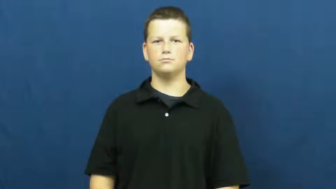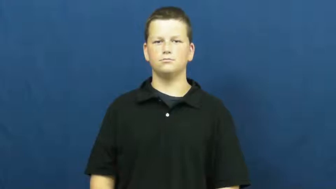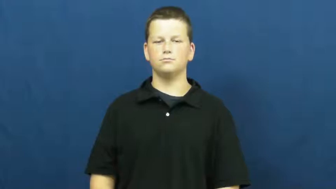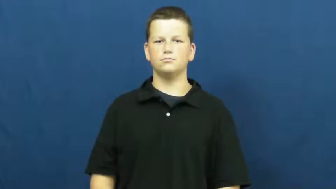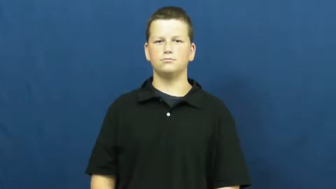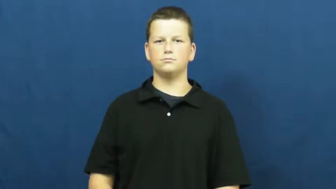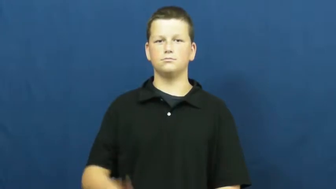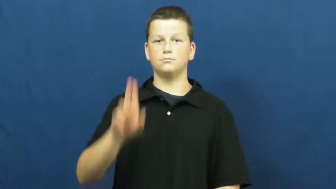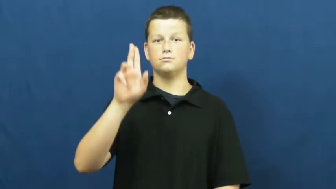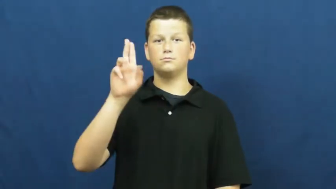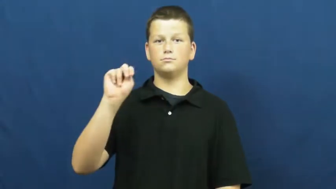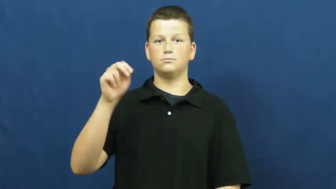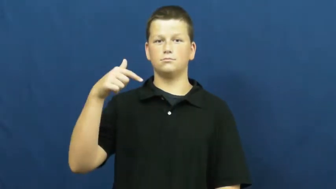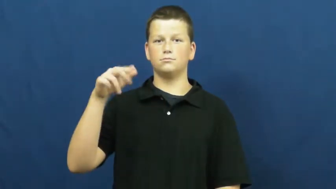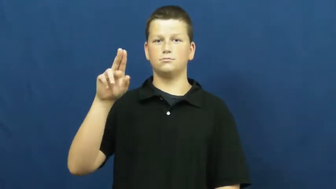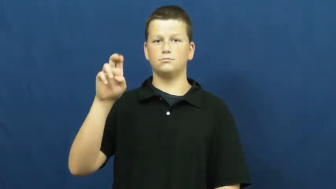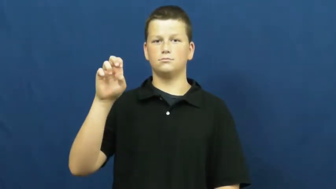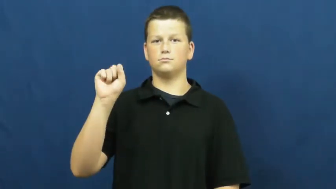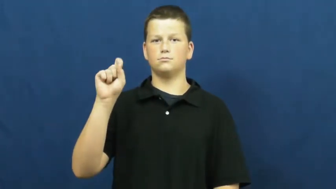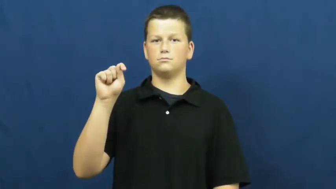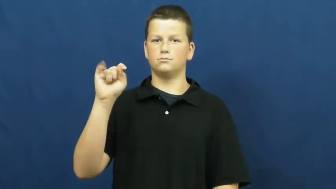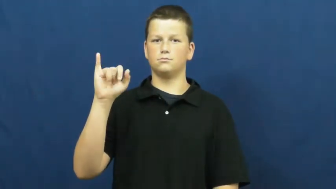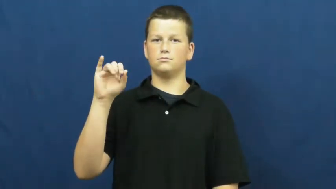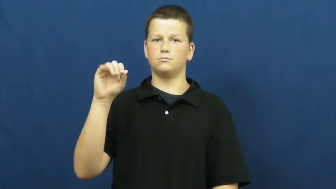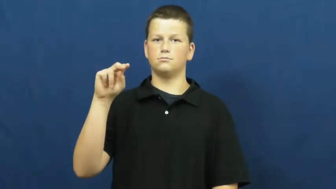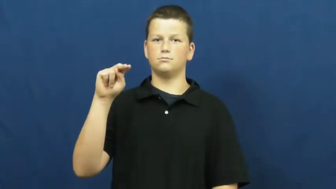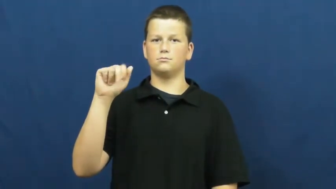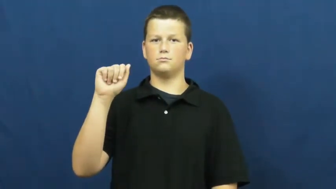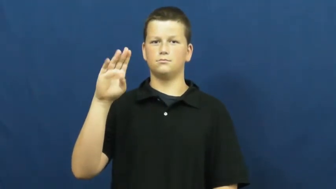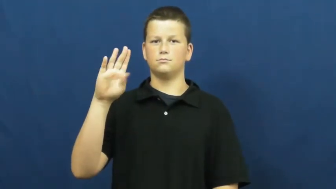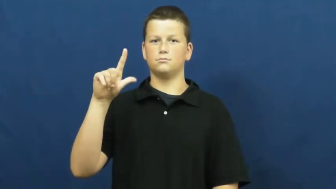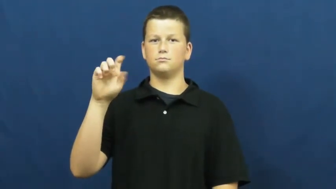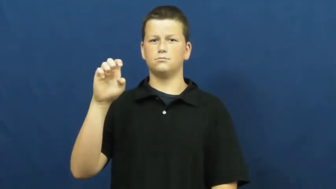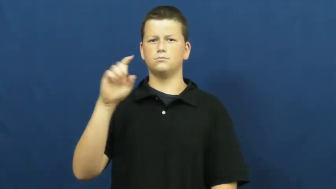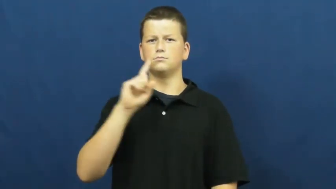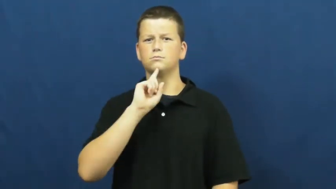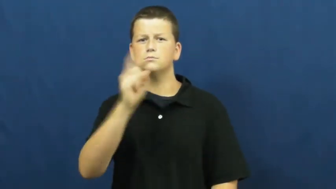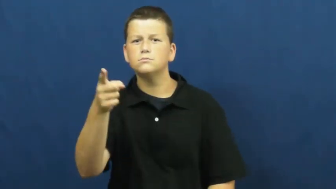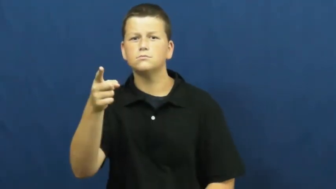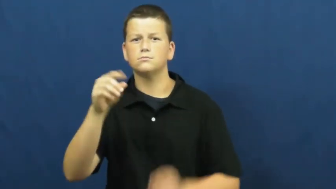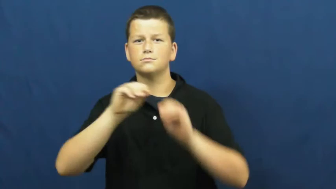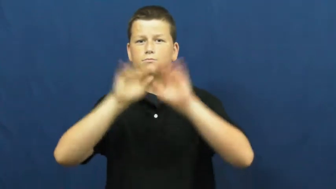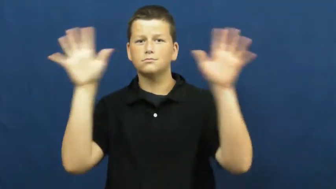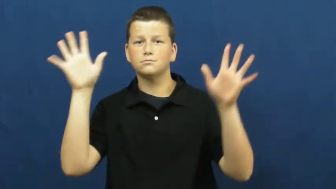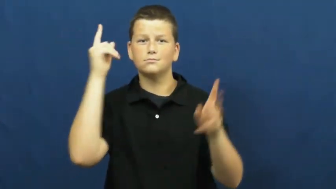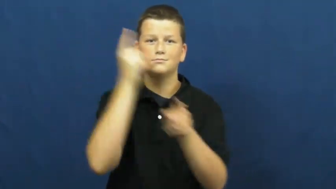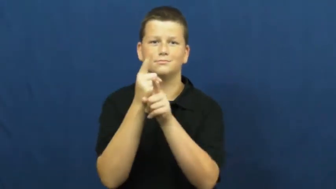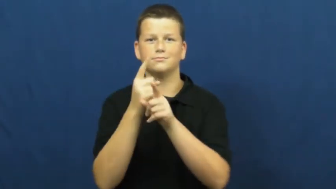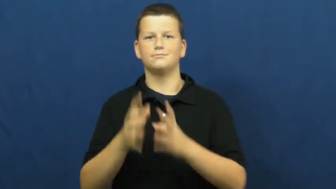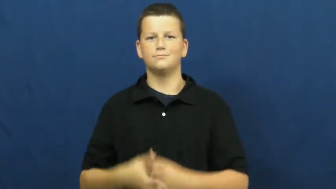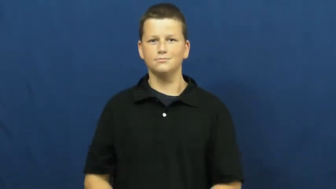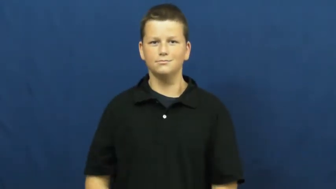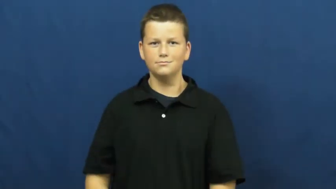unquestionable